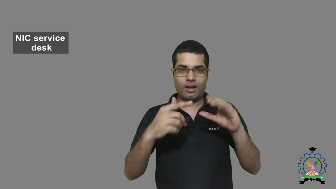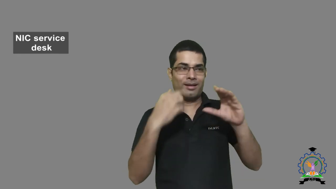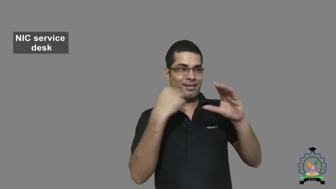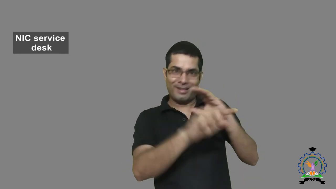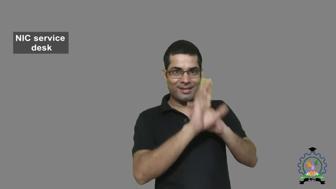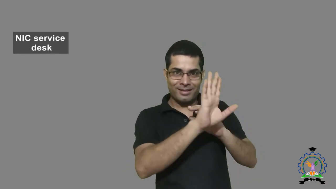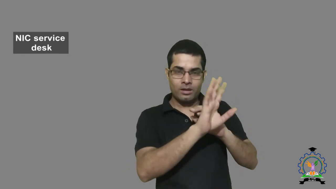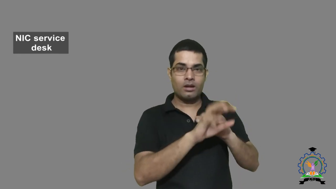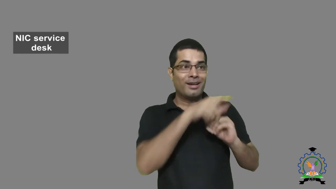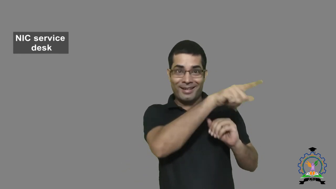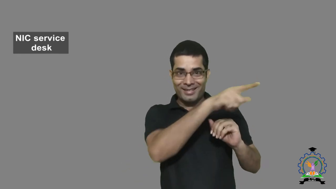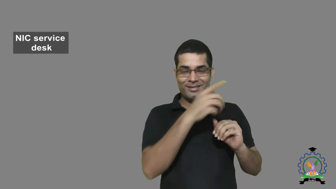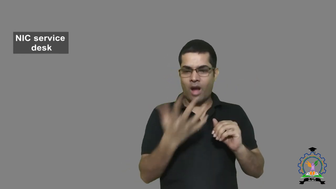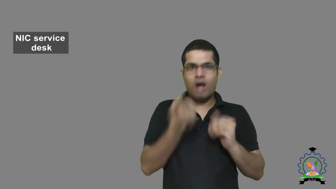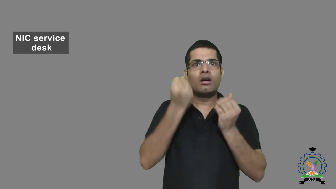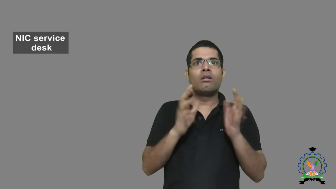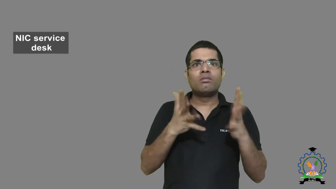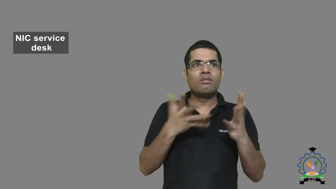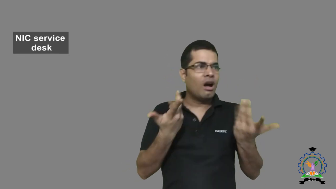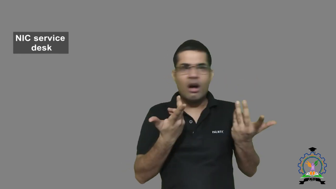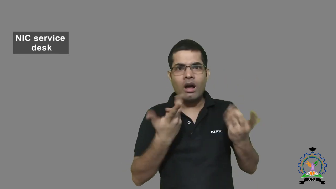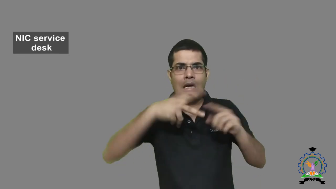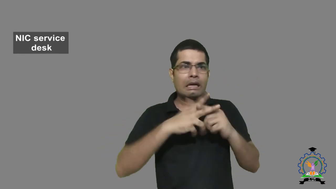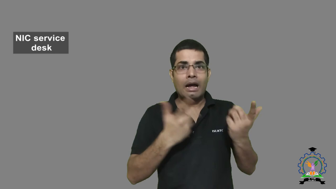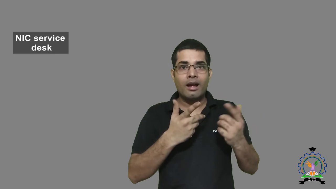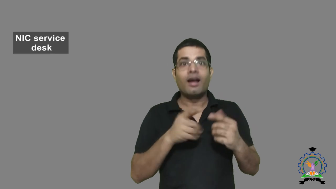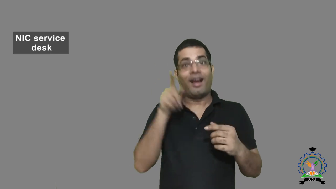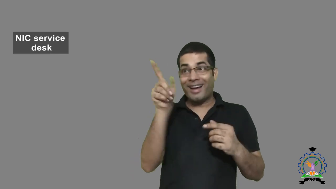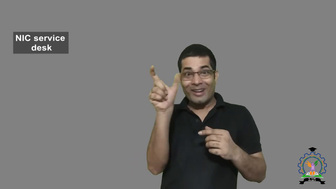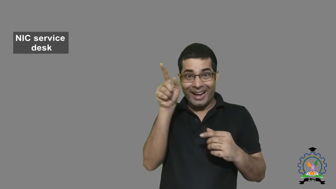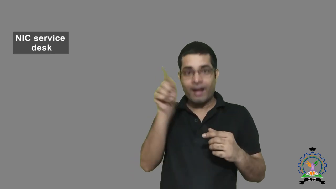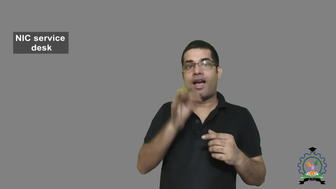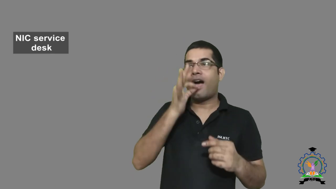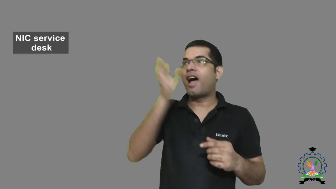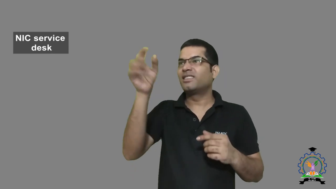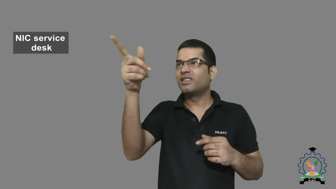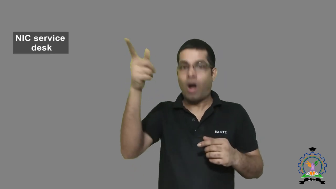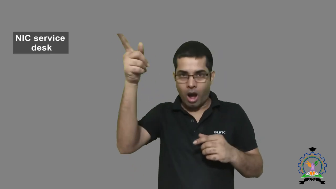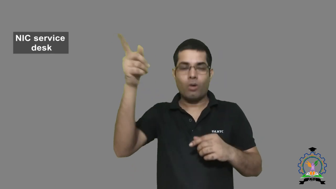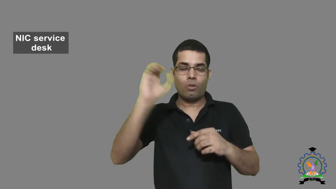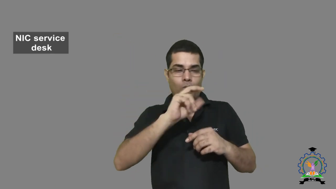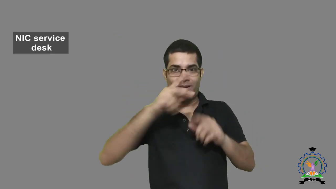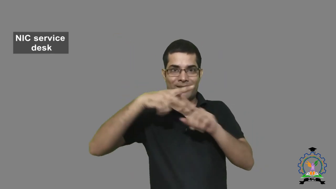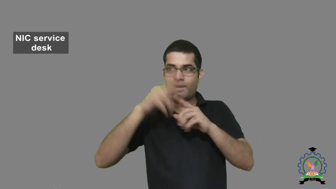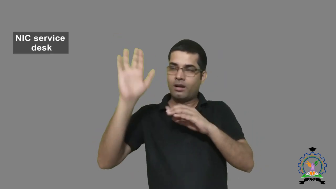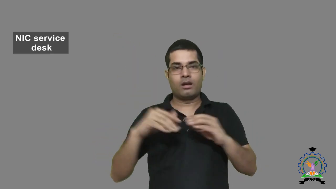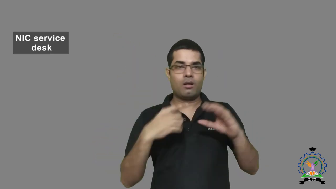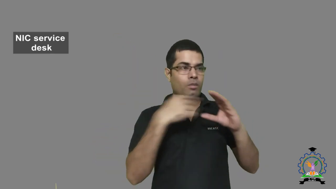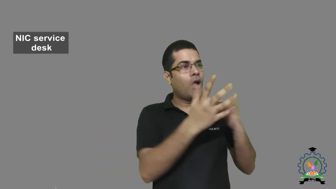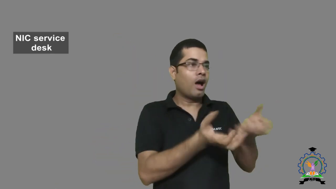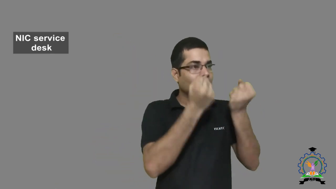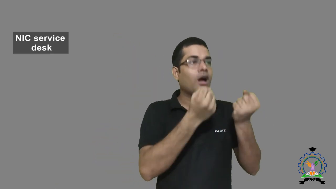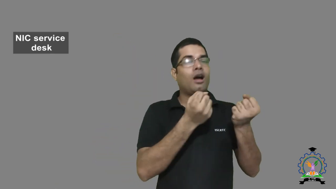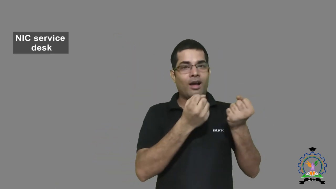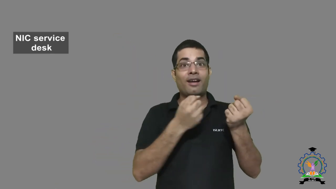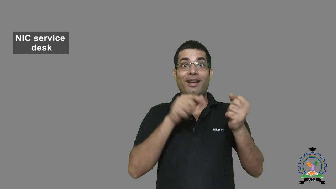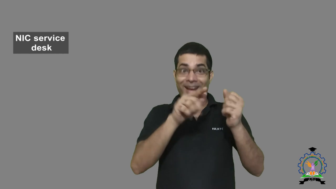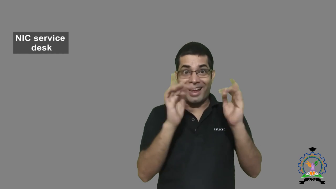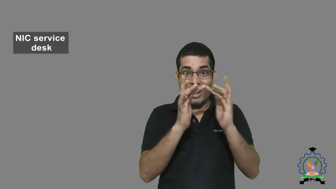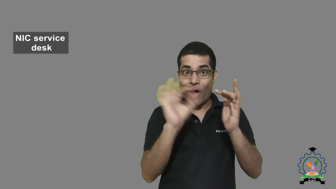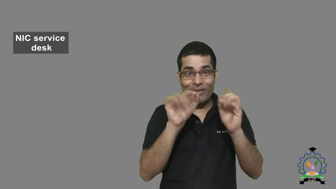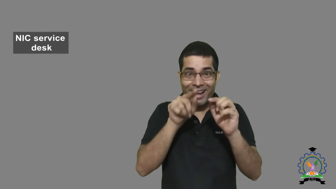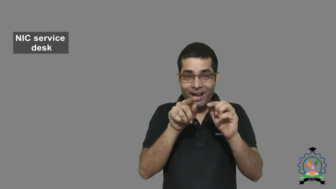NIC service desk